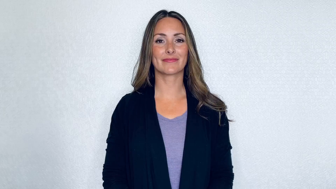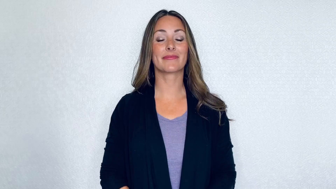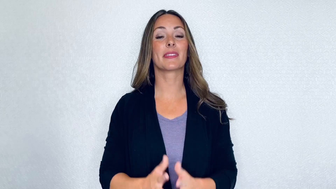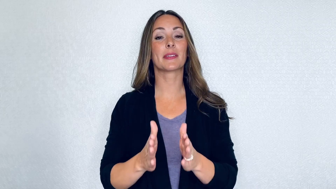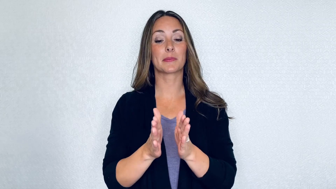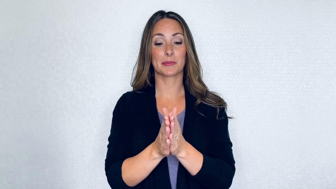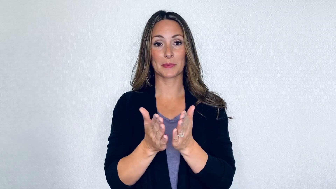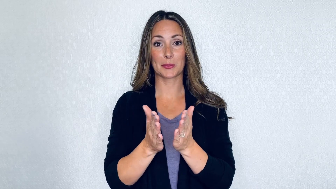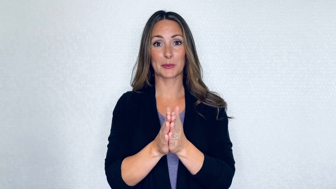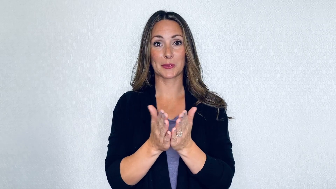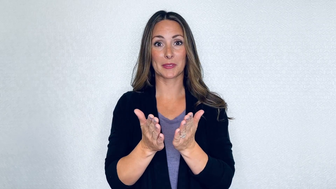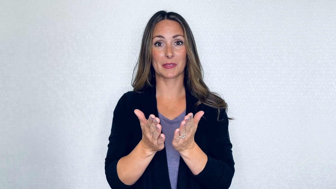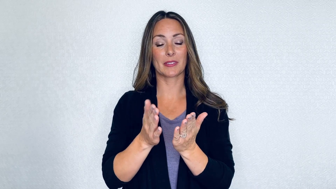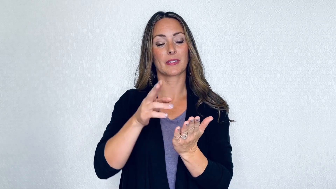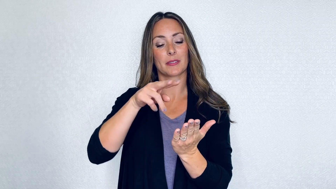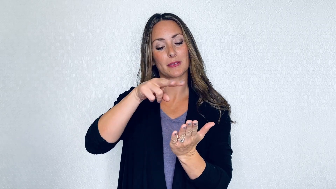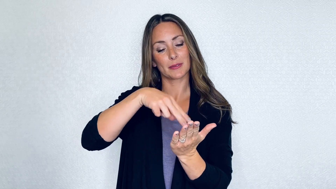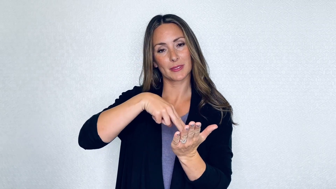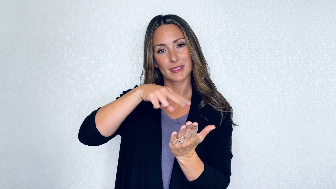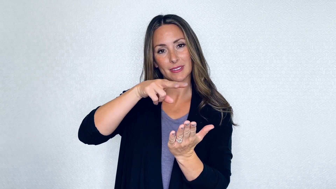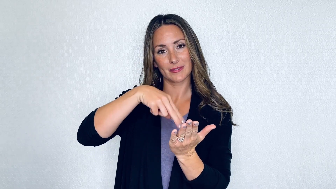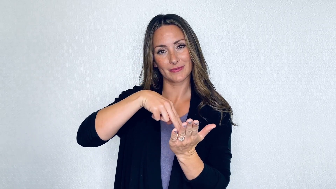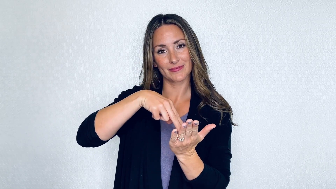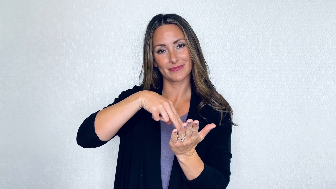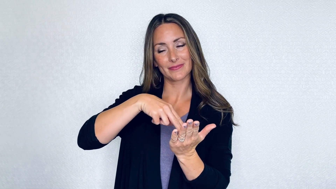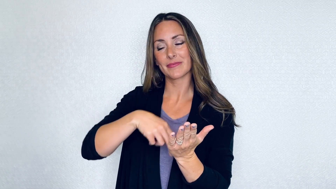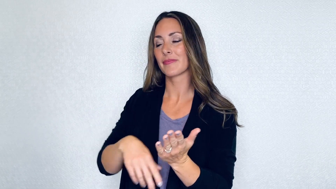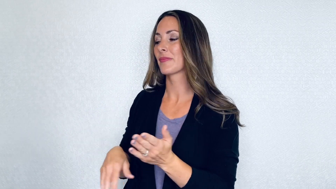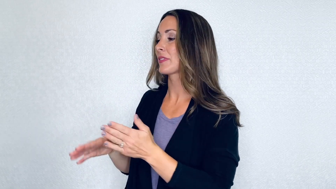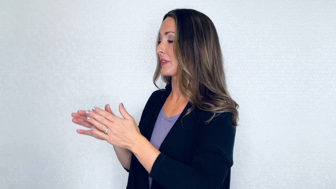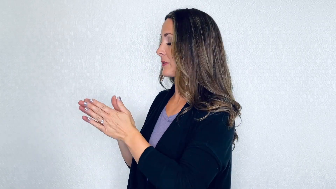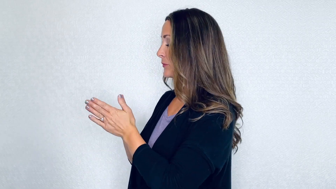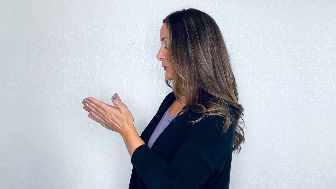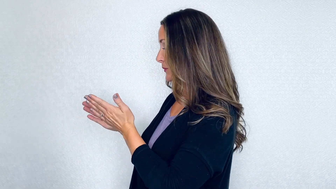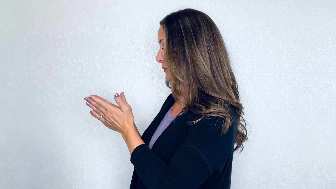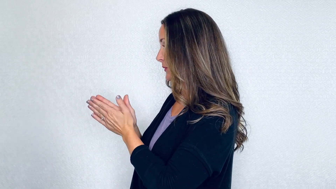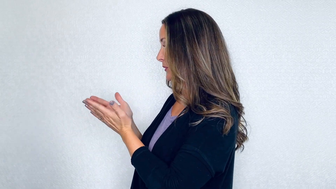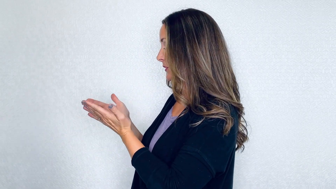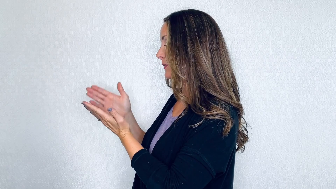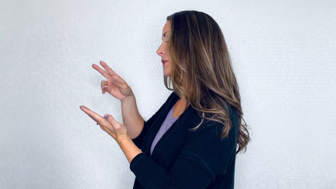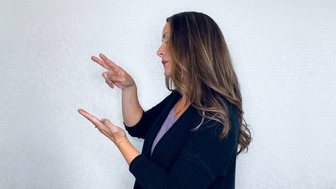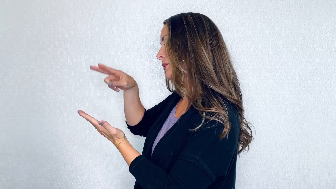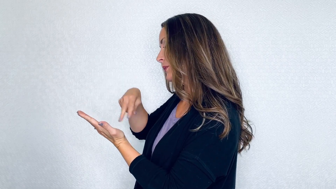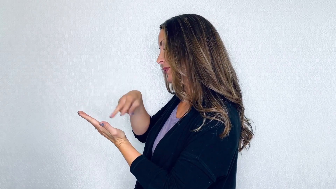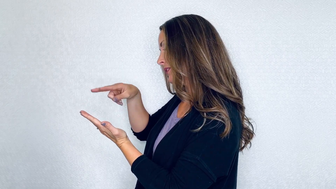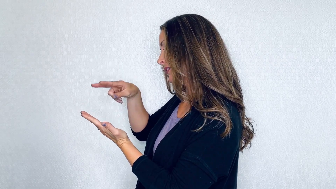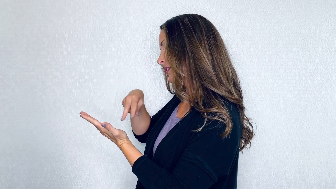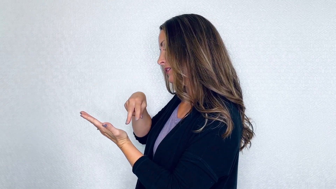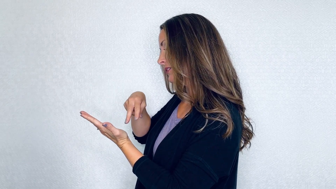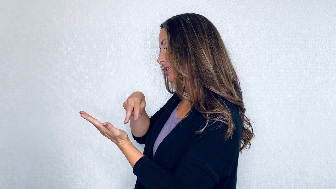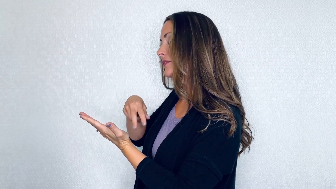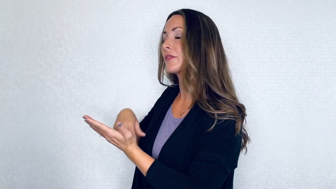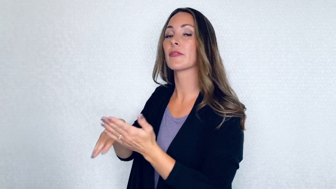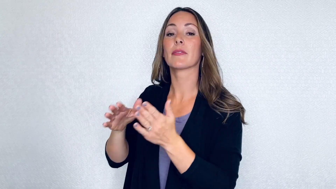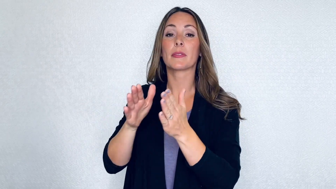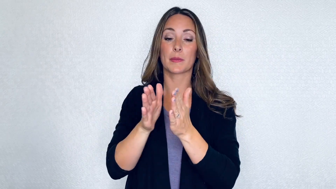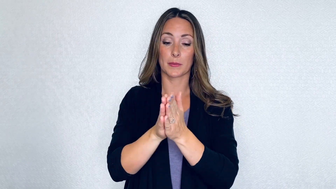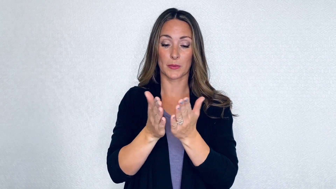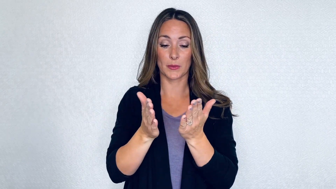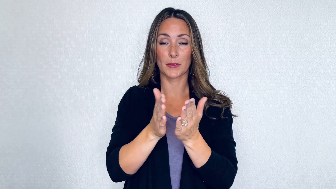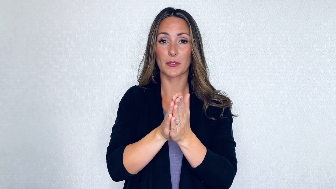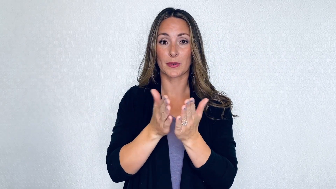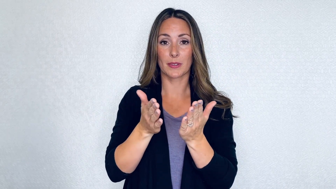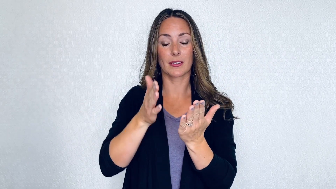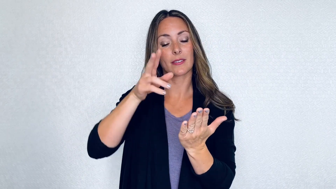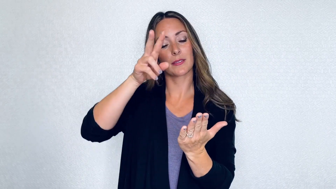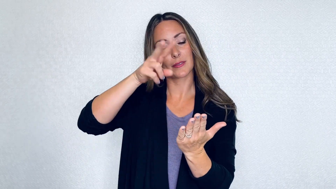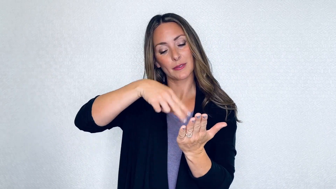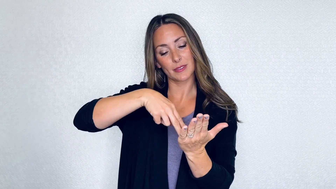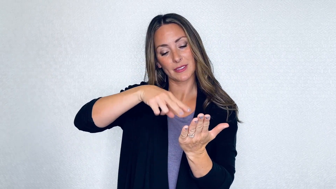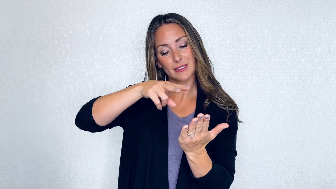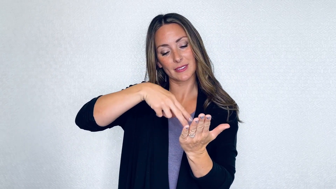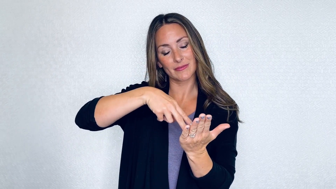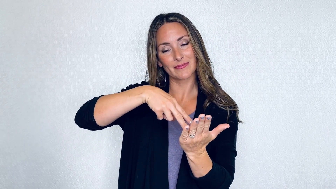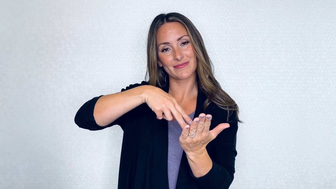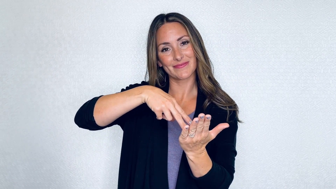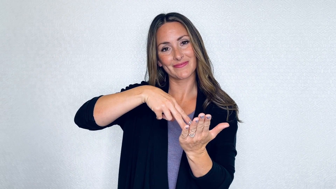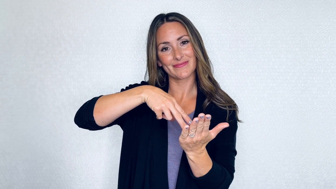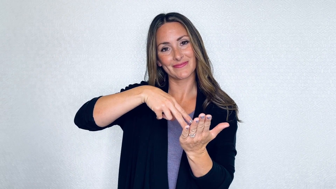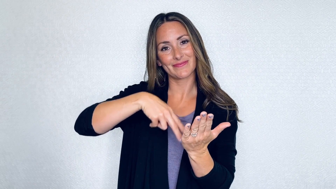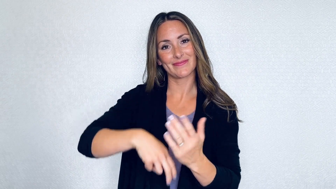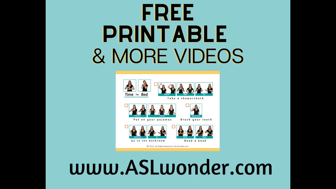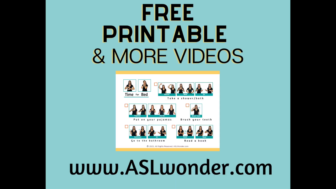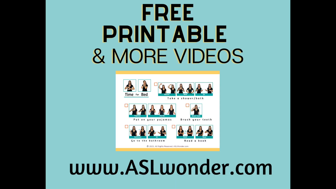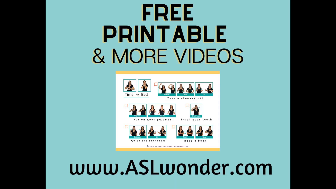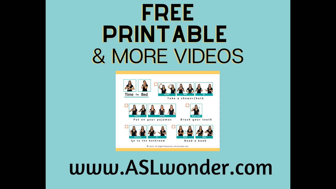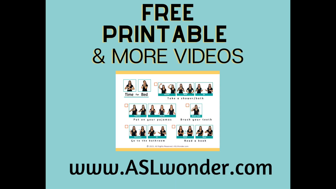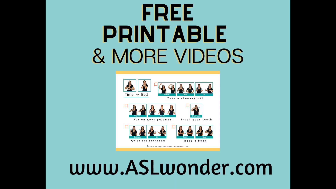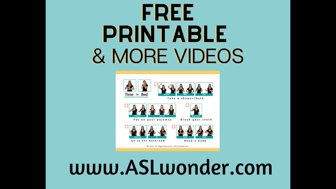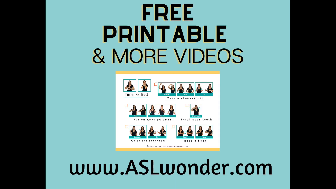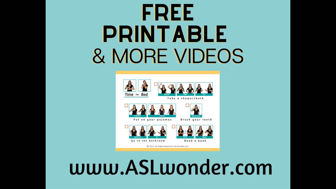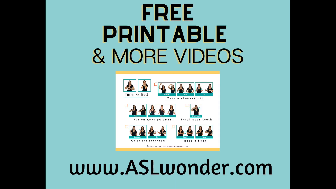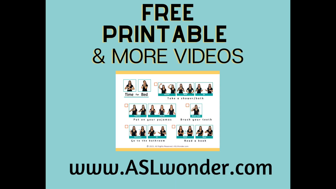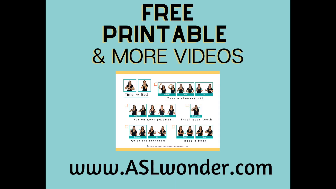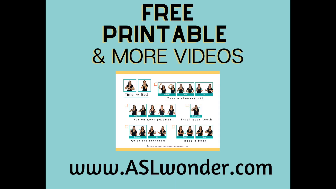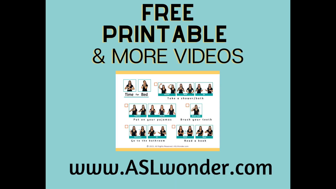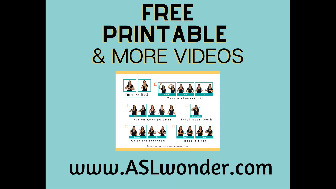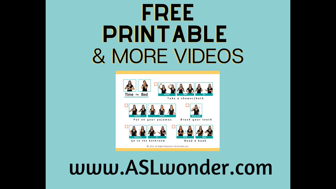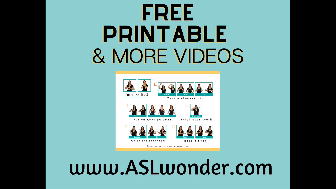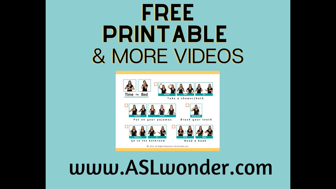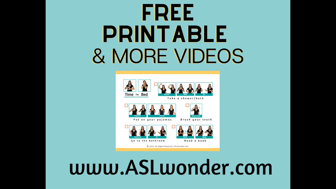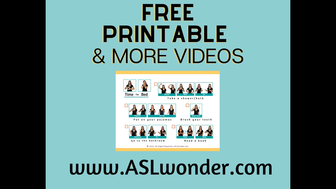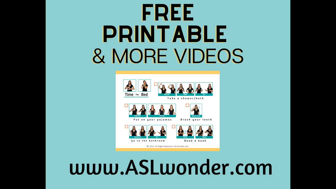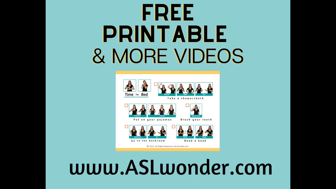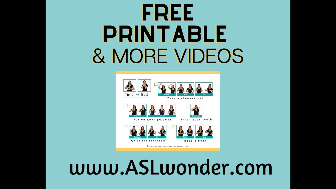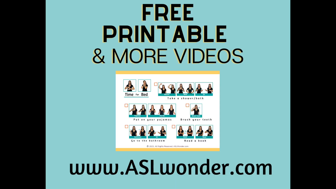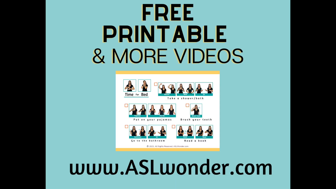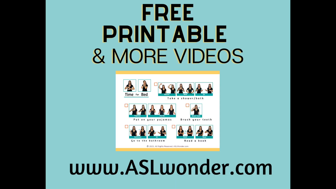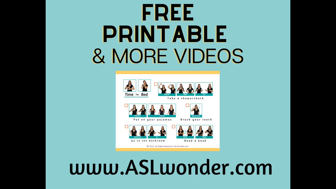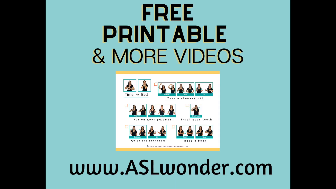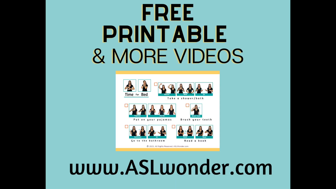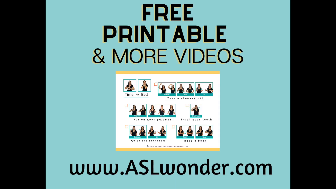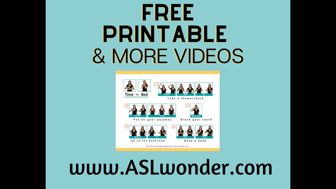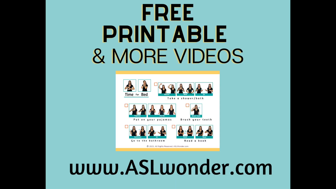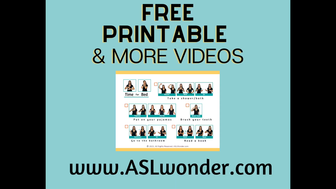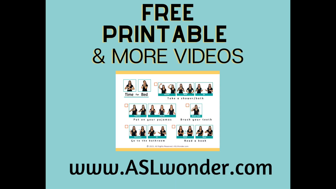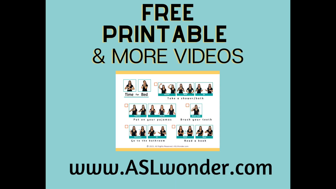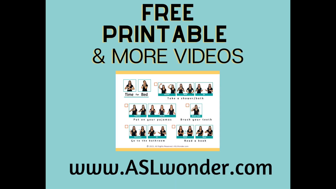Read a Book